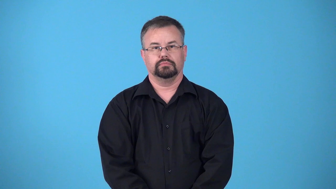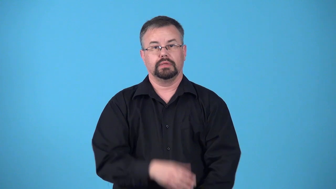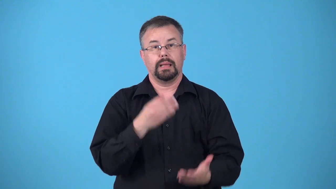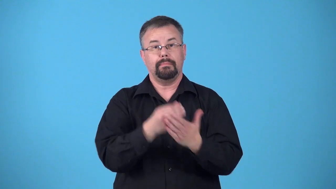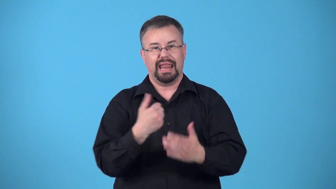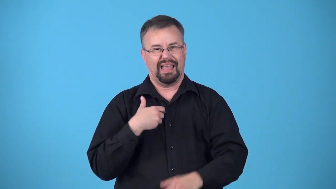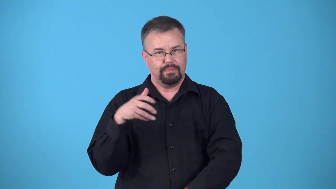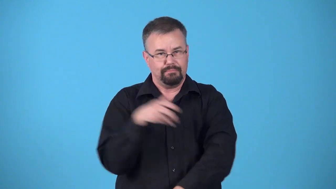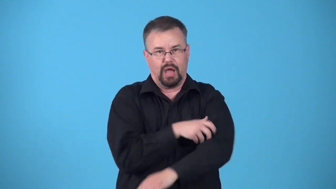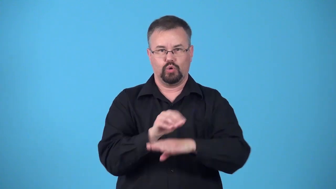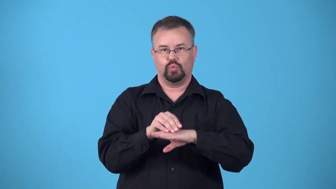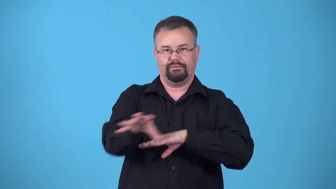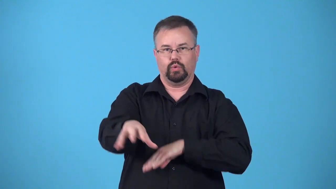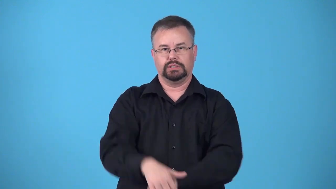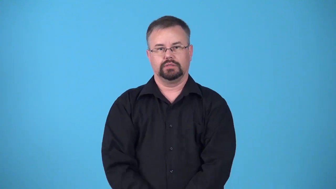money talks